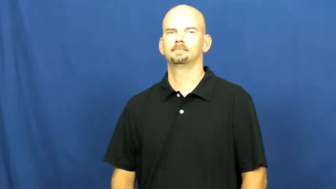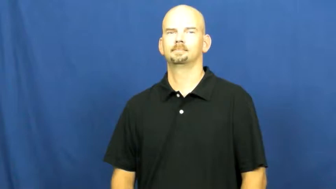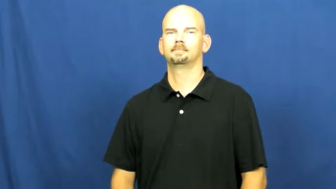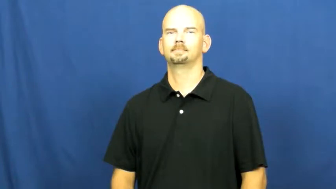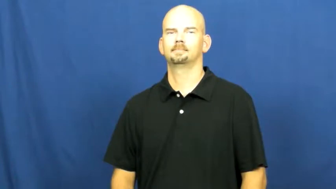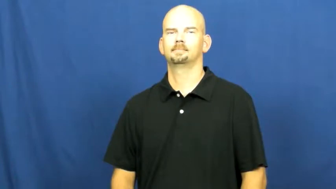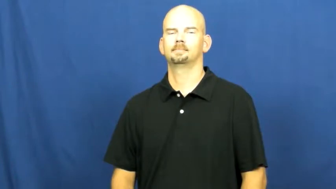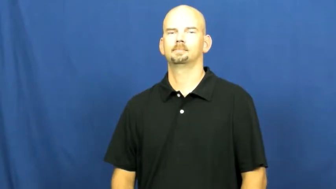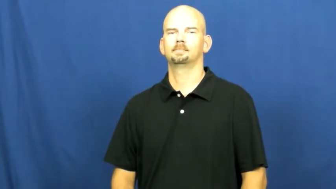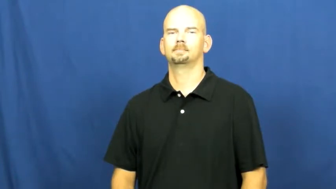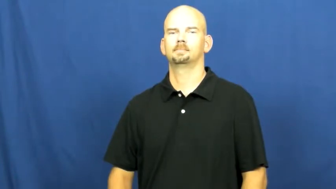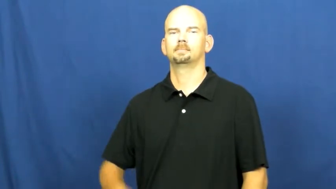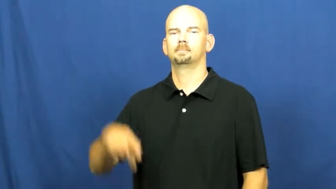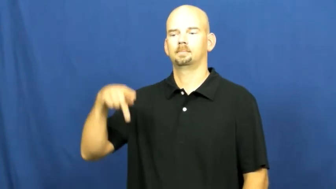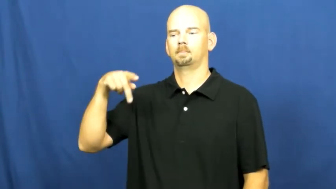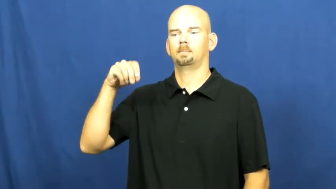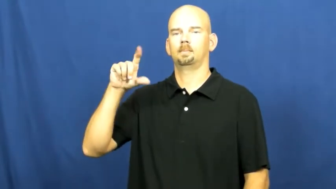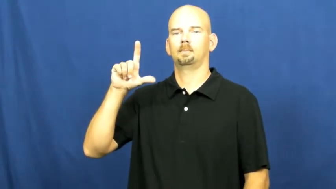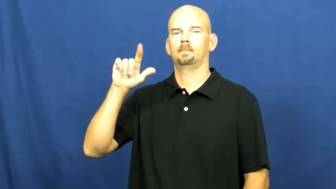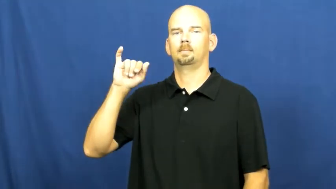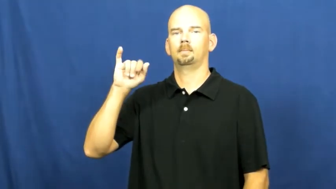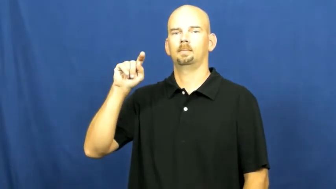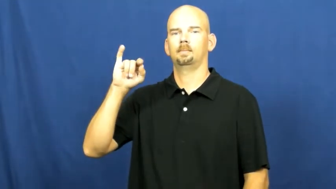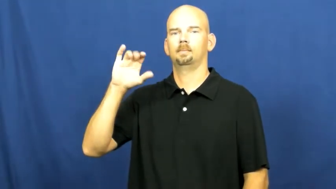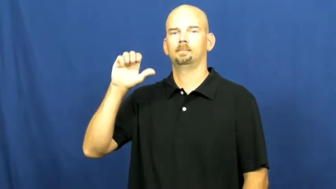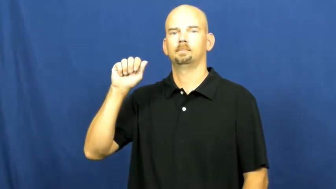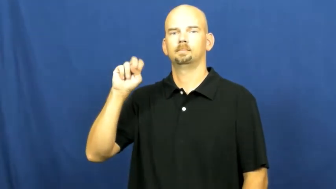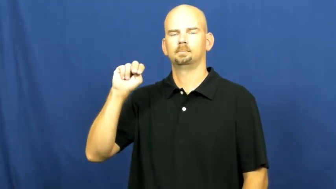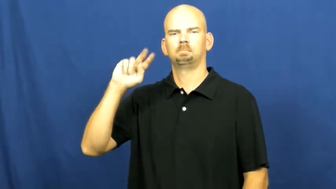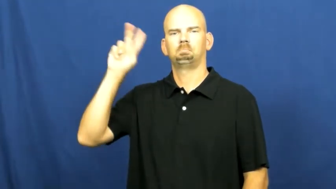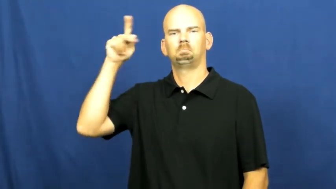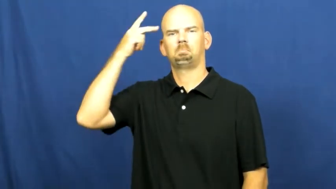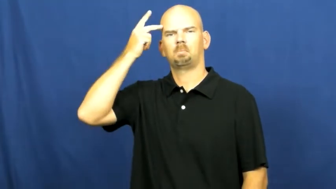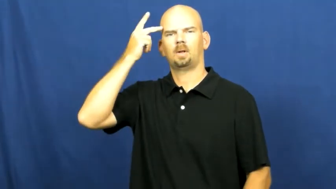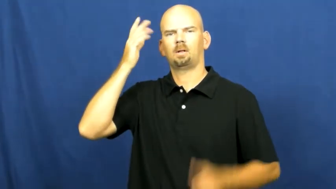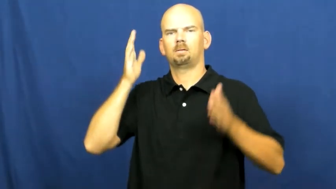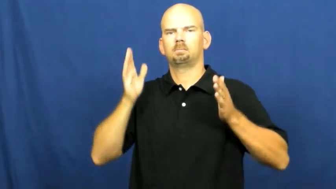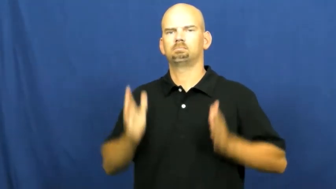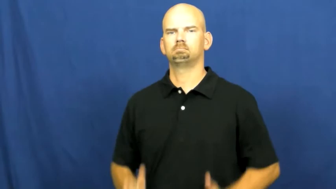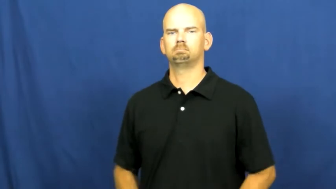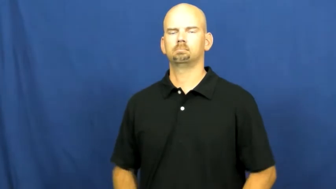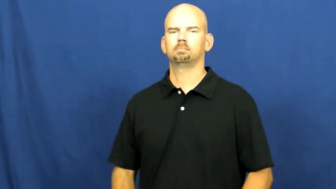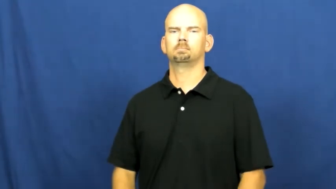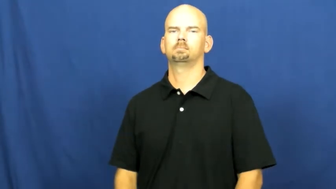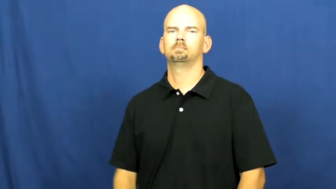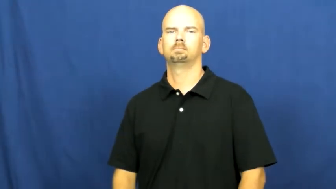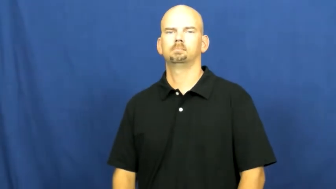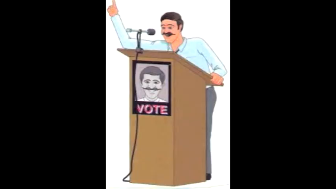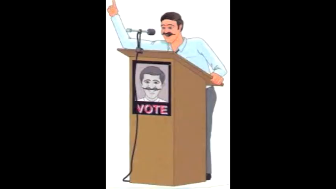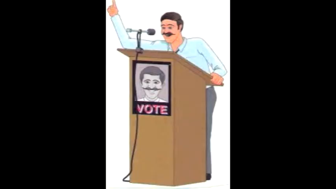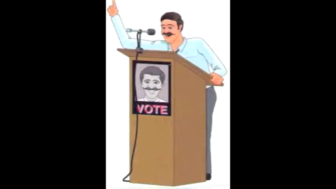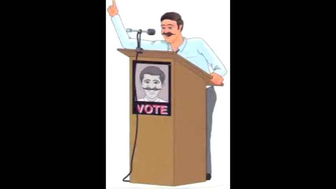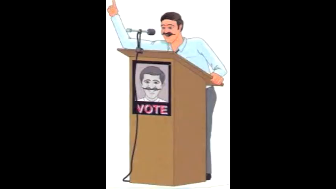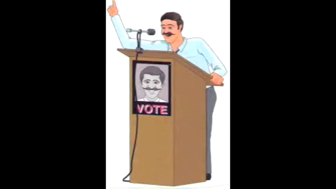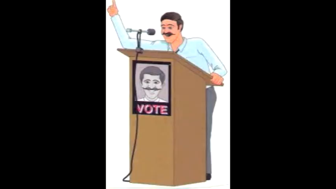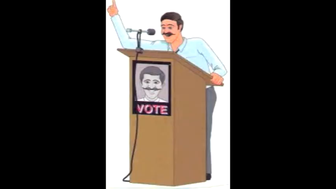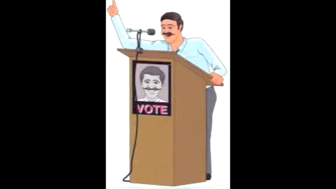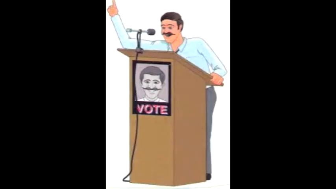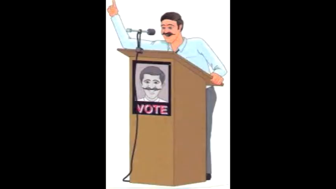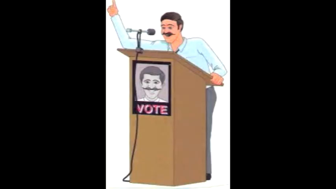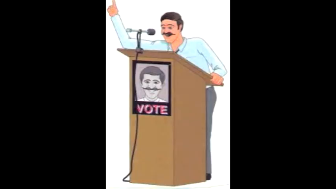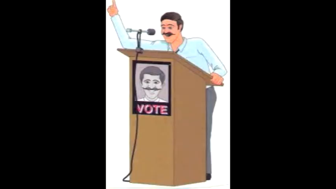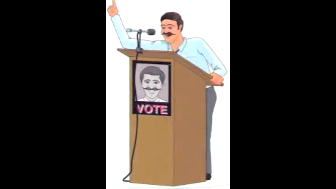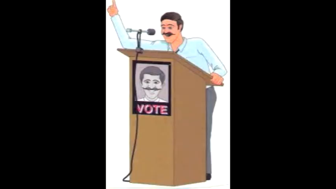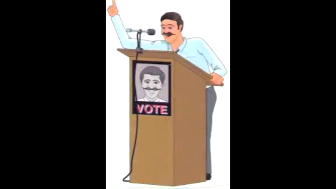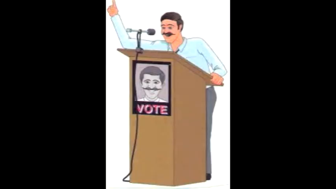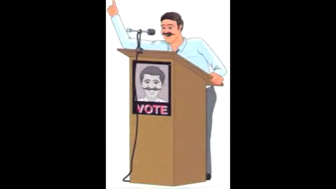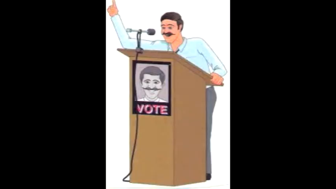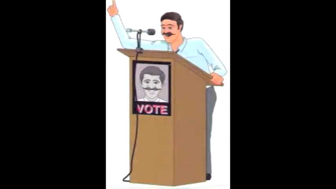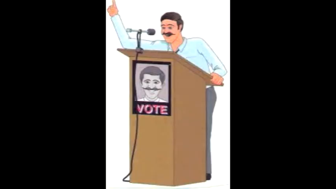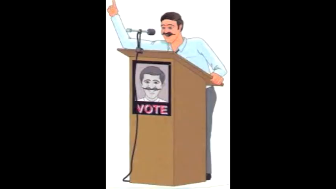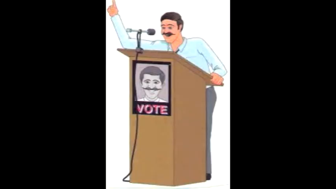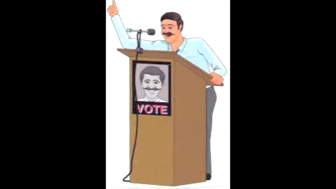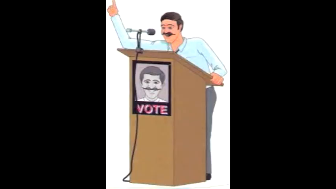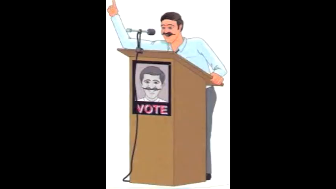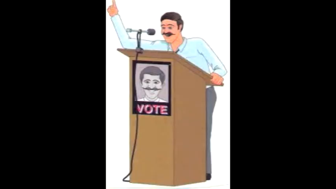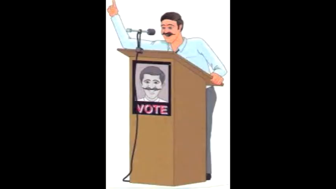politician,pol,politico